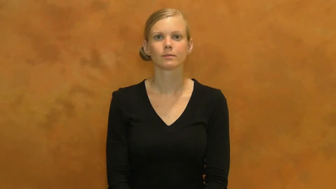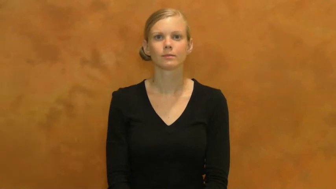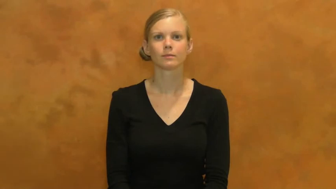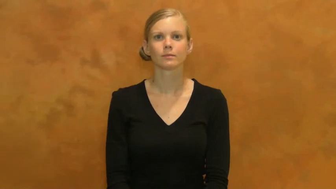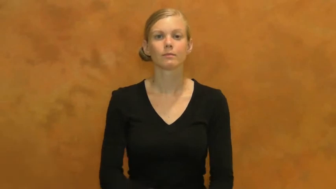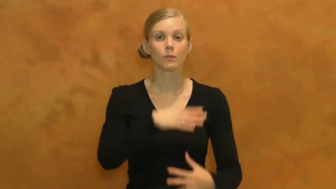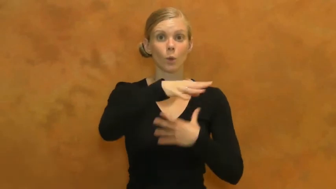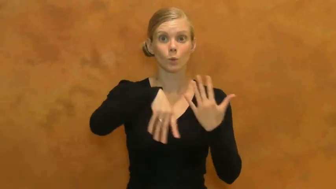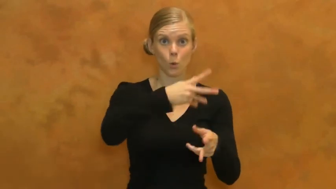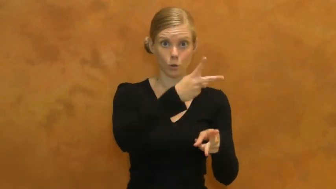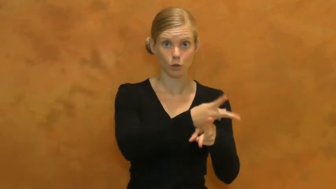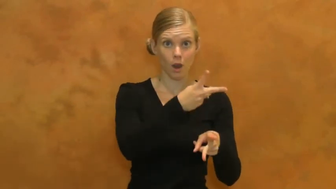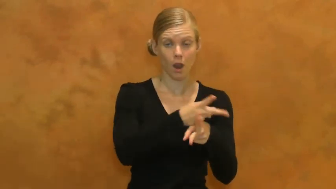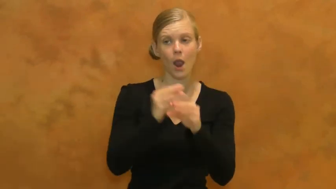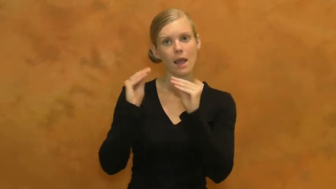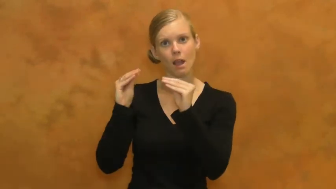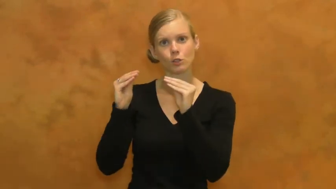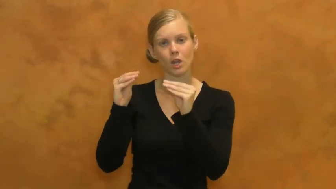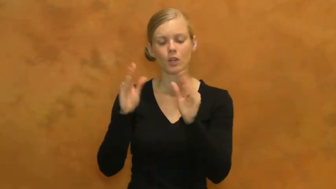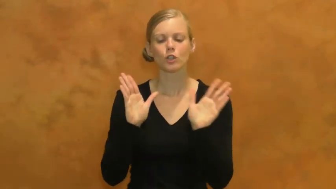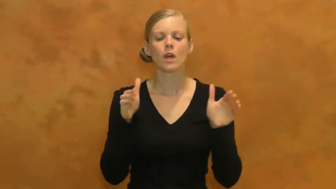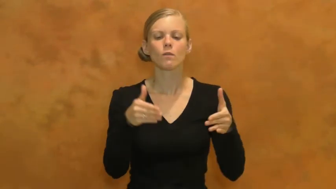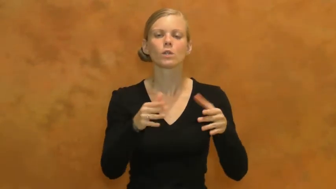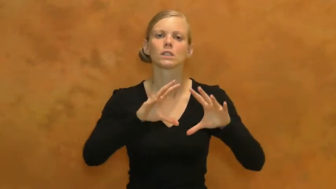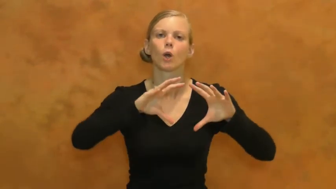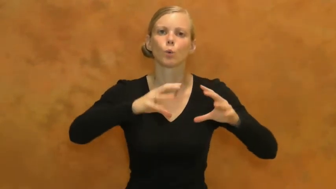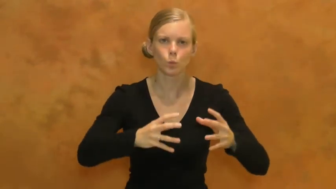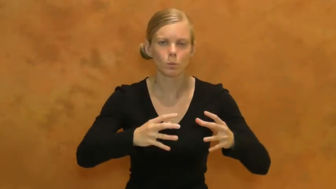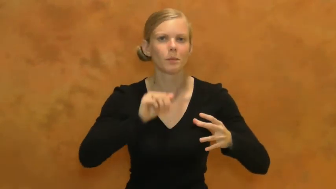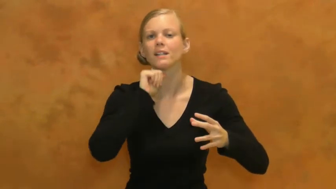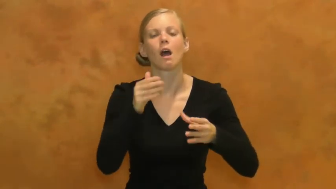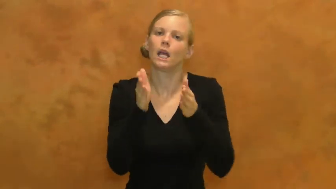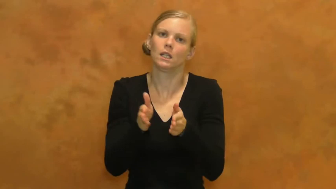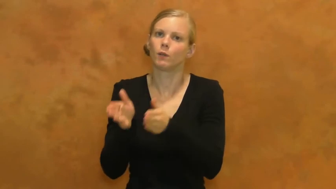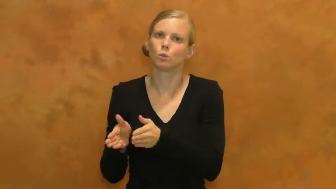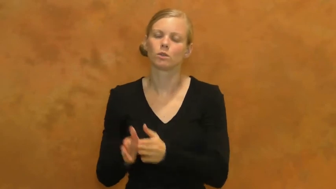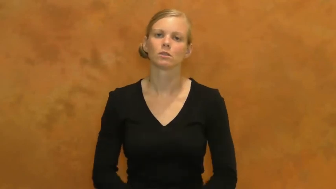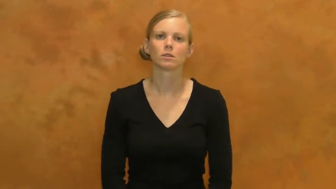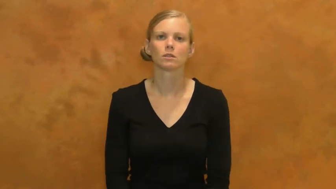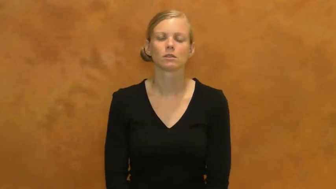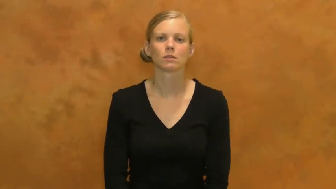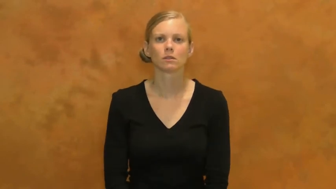social pedagogue